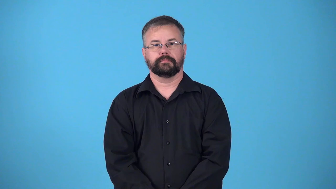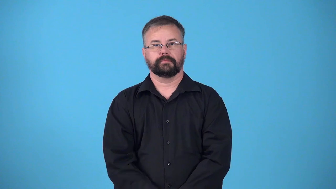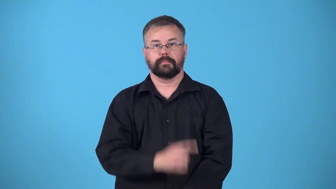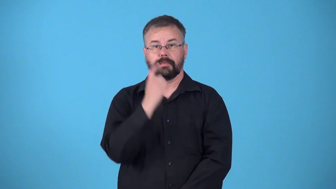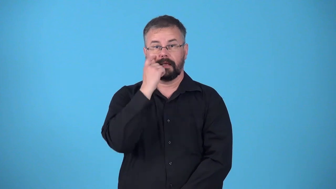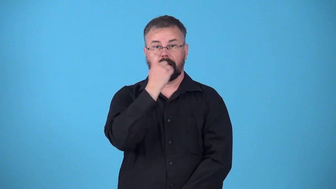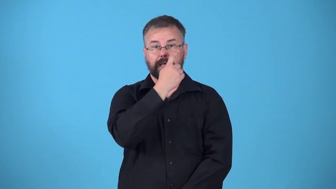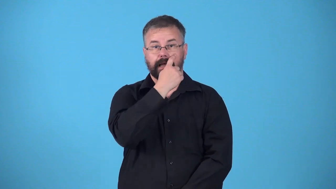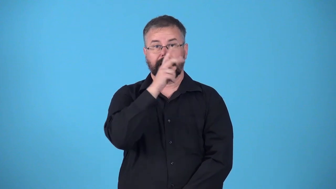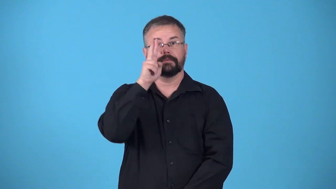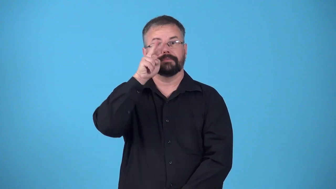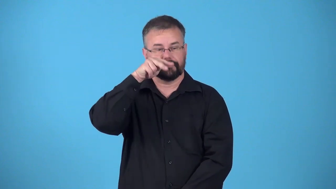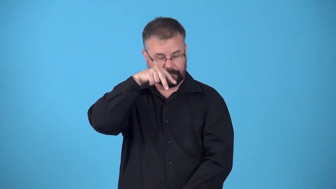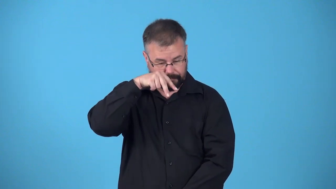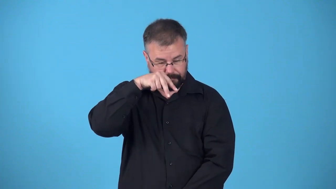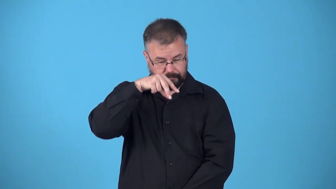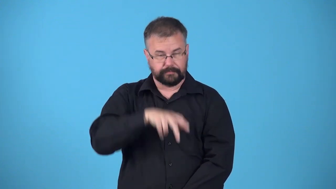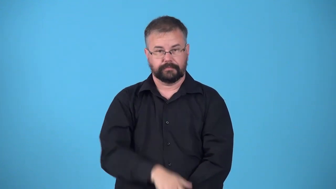downcast-eyes